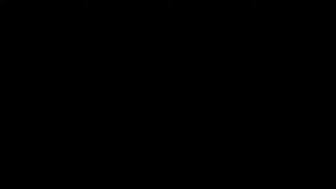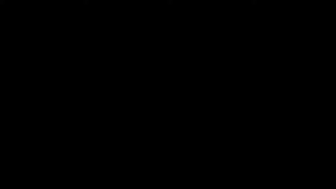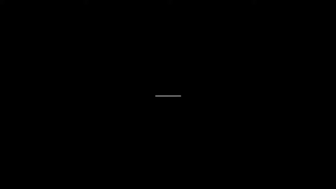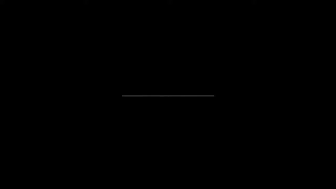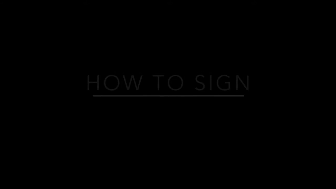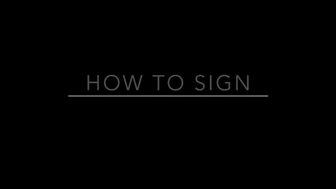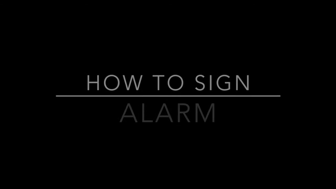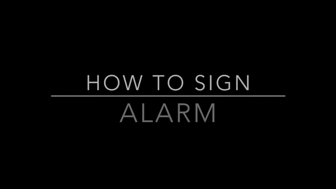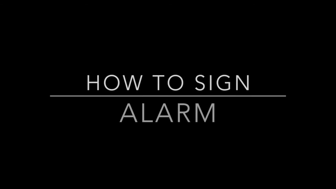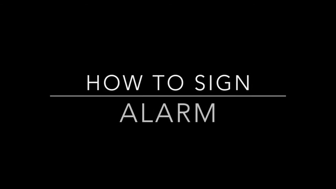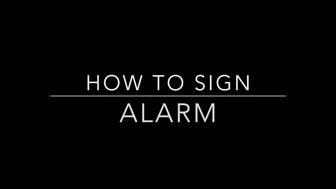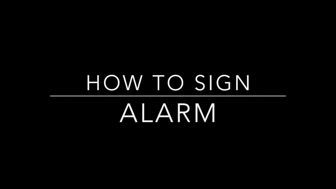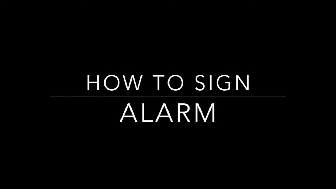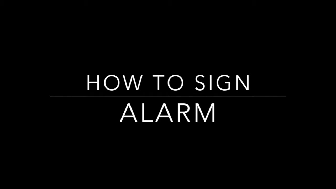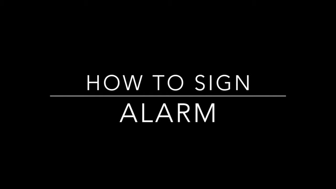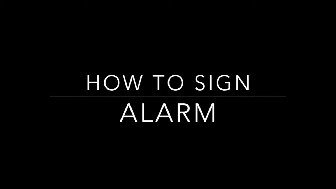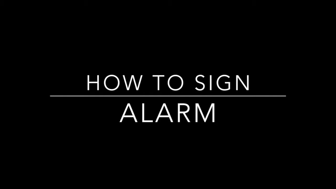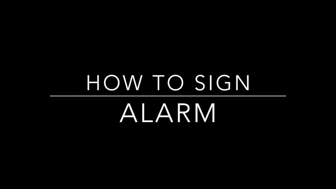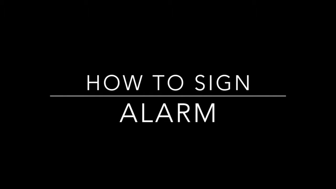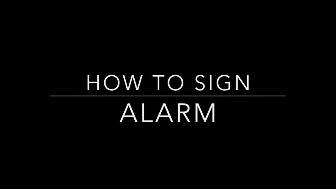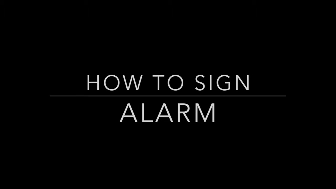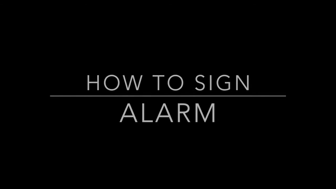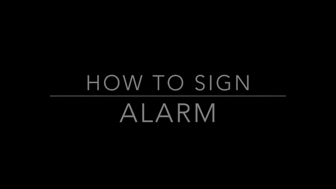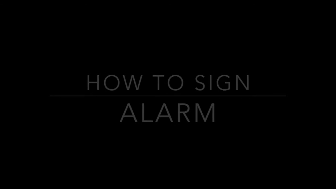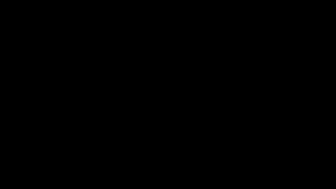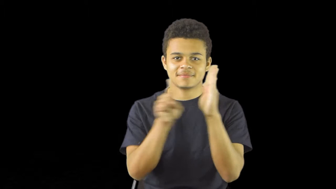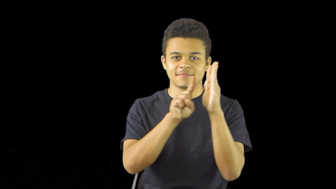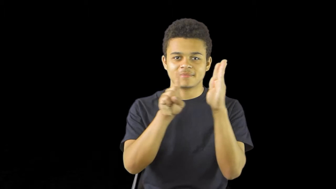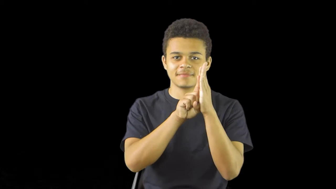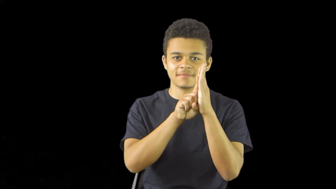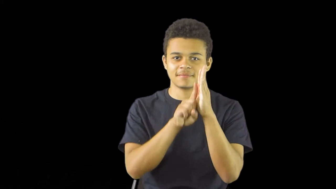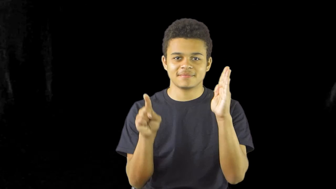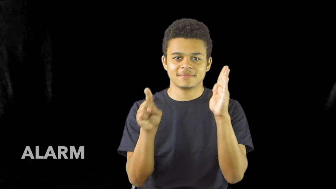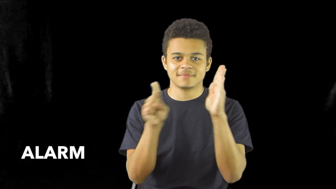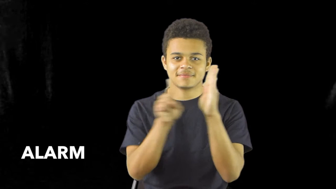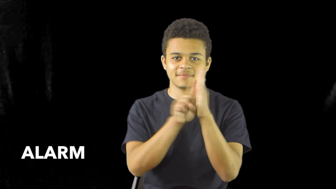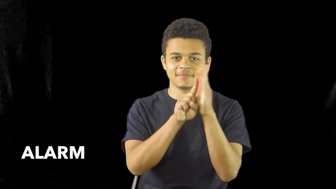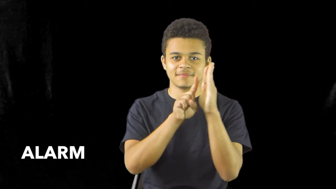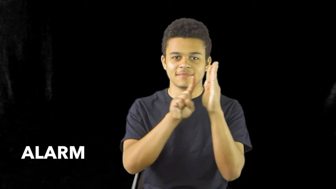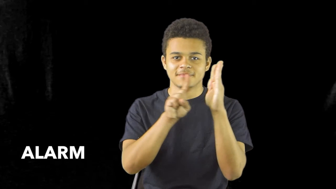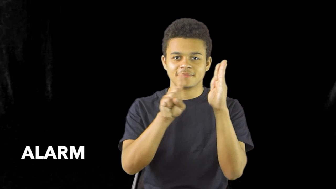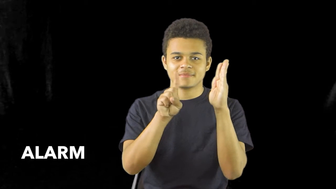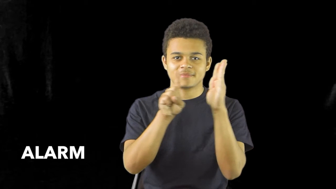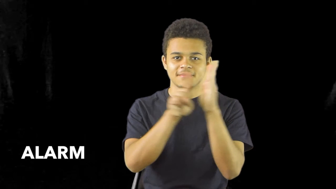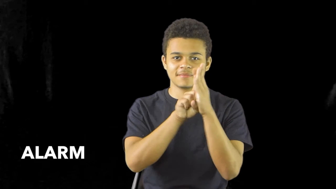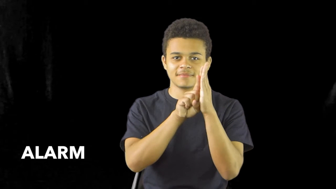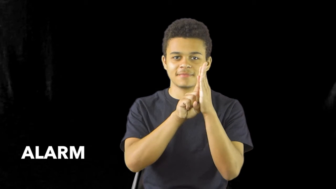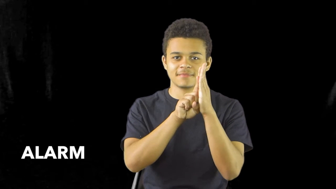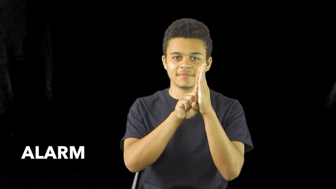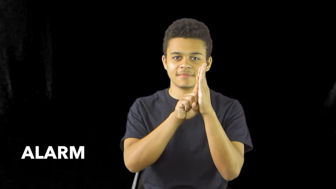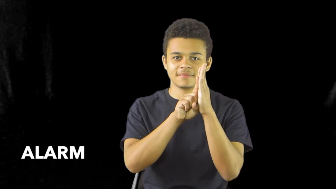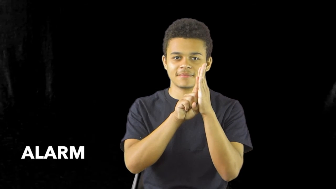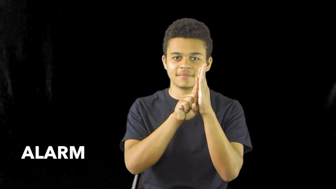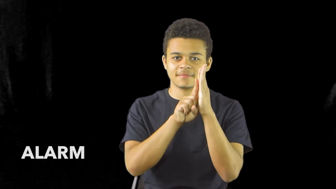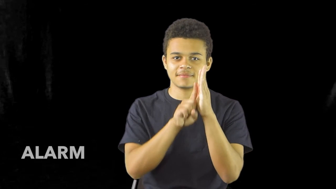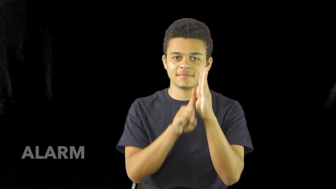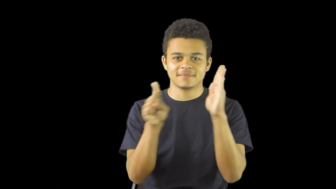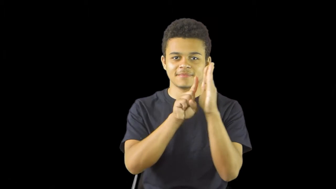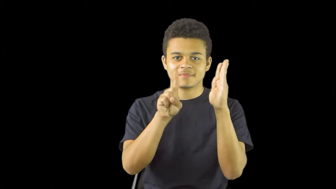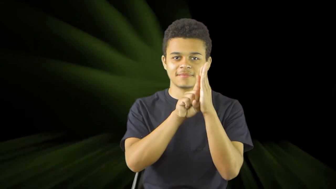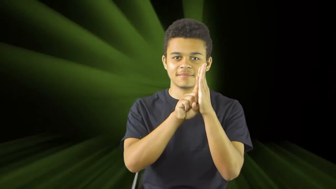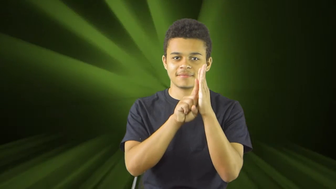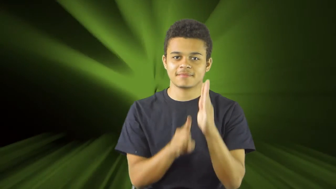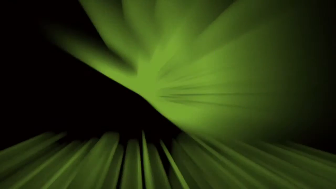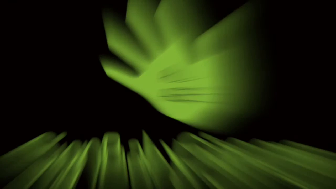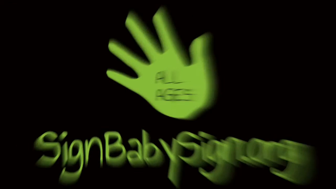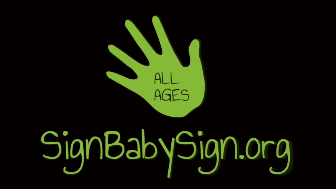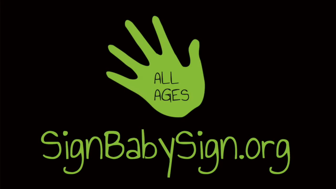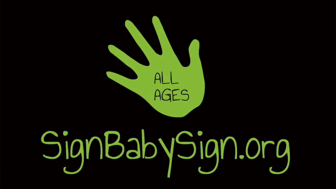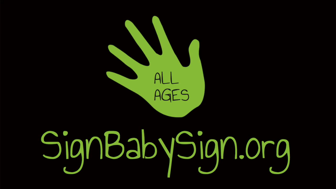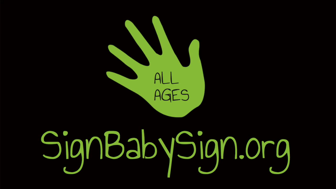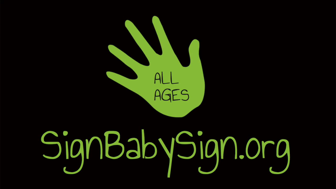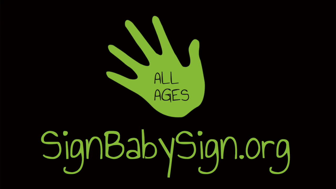Alarm